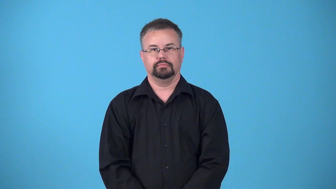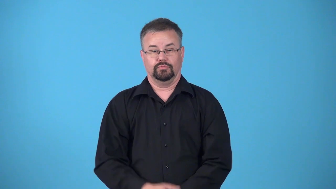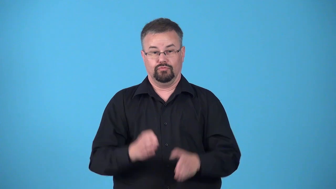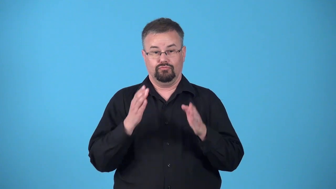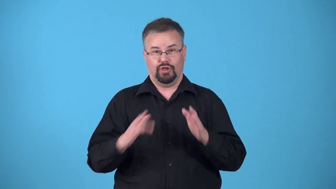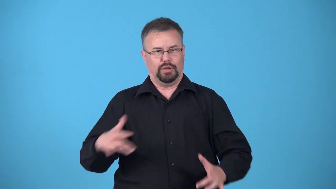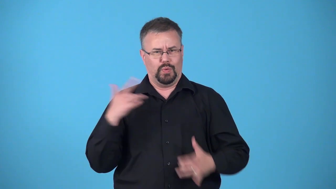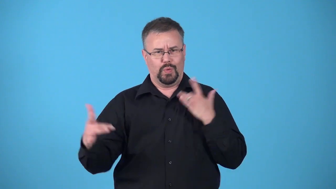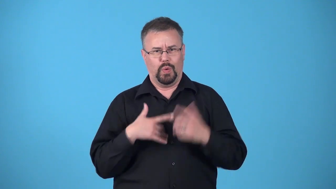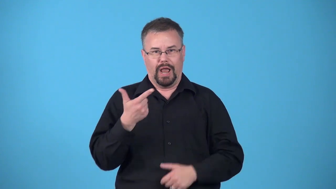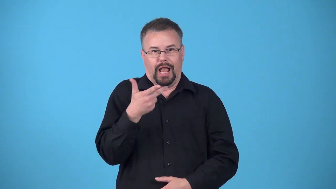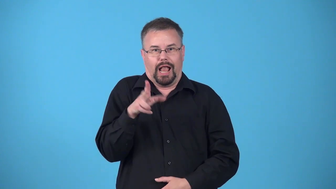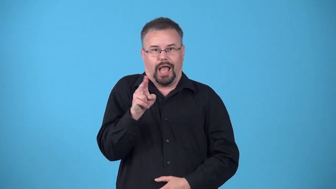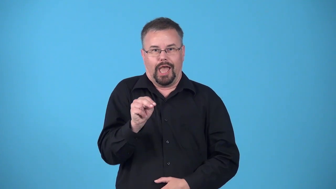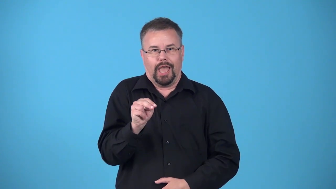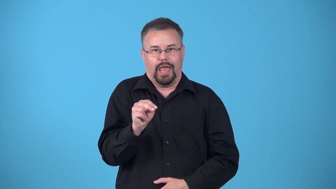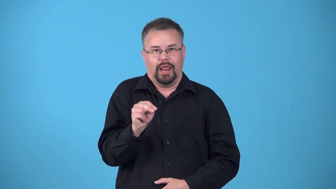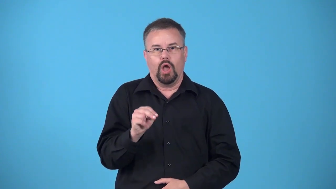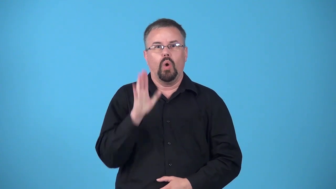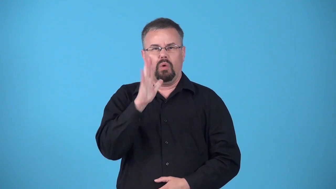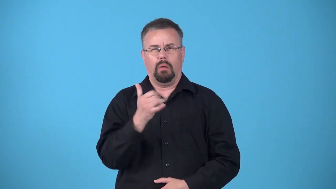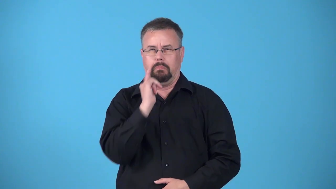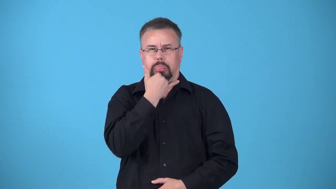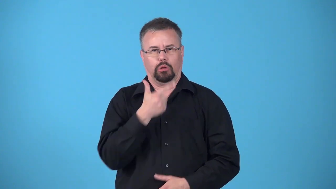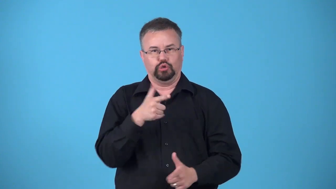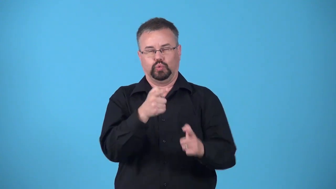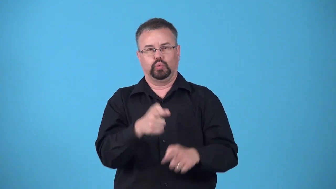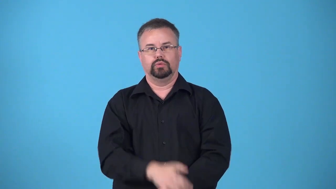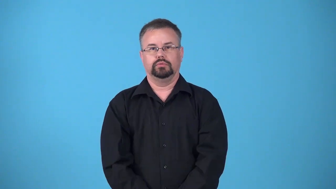itchy trigger finger